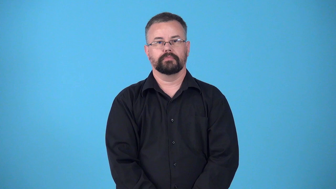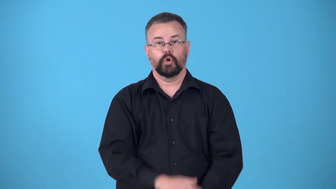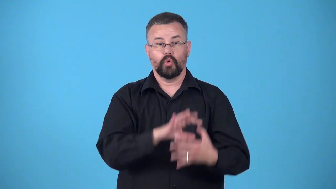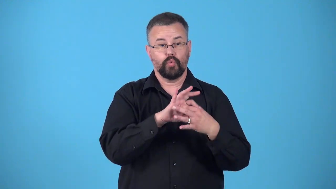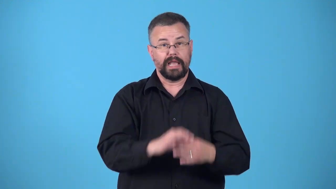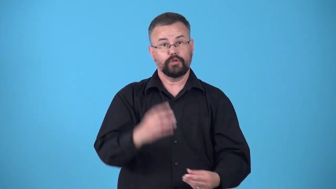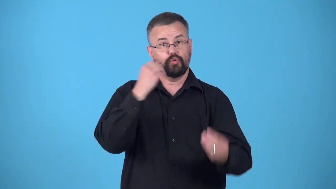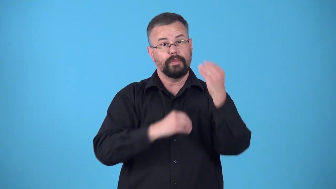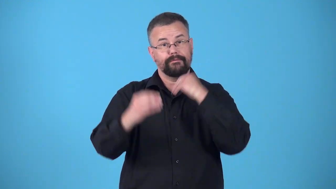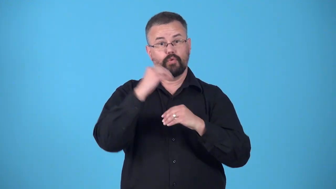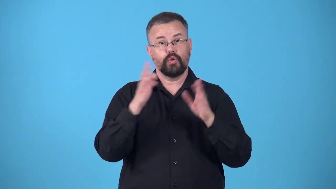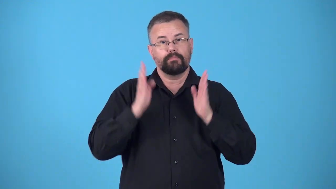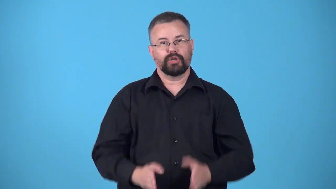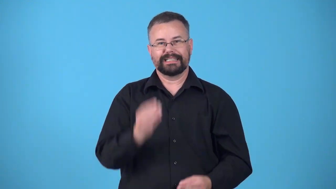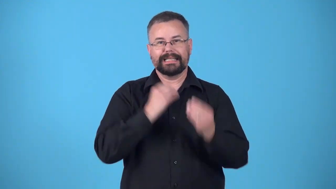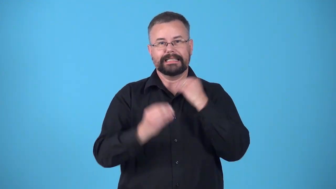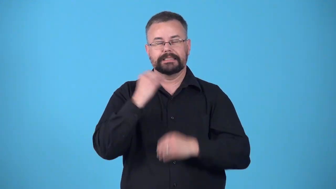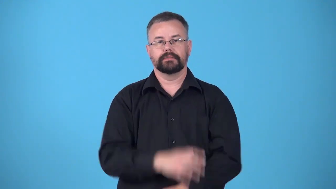dietary